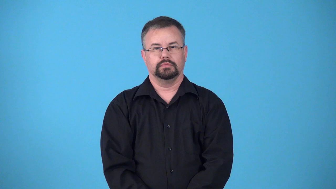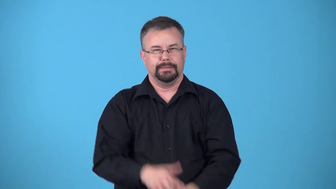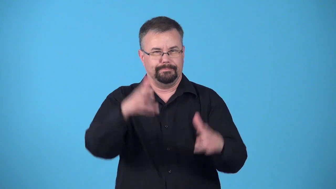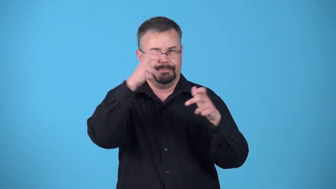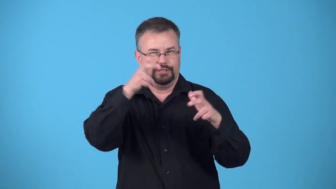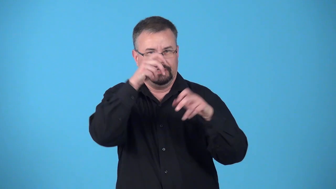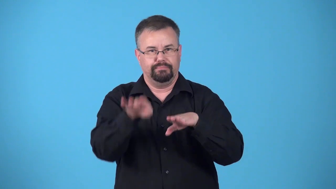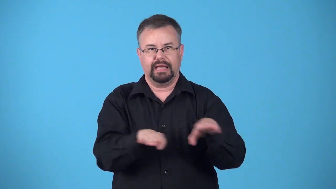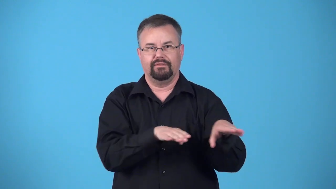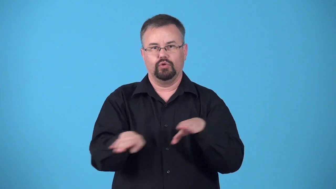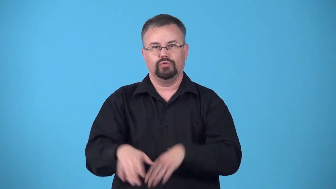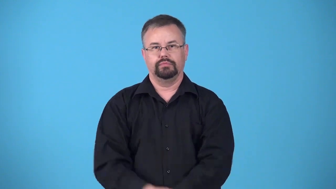monkey business